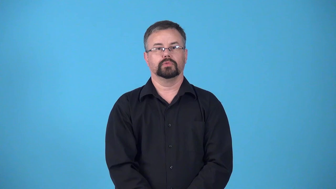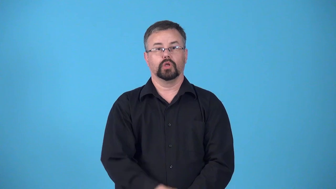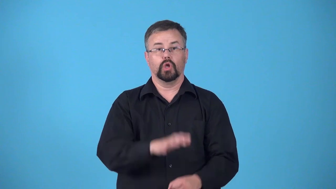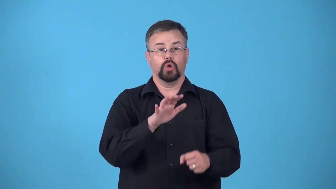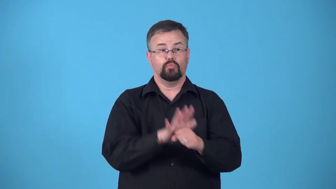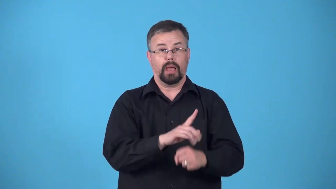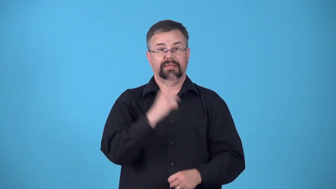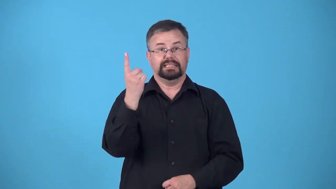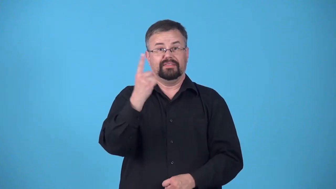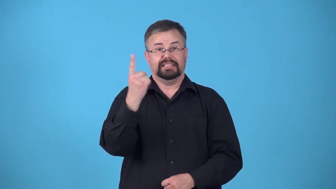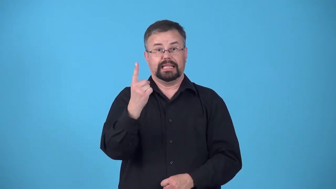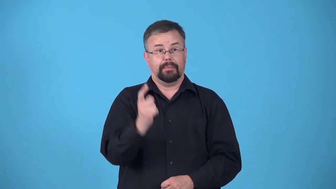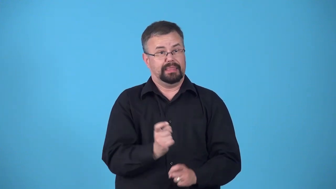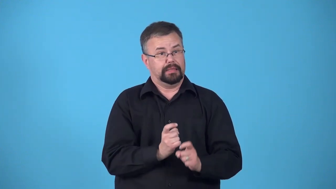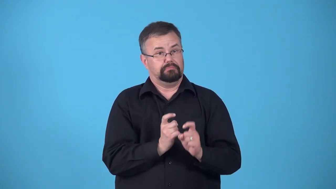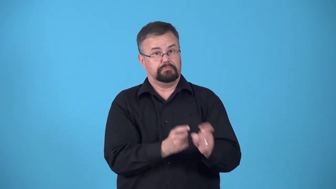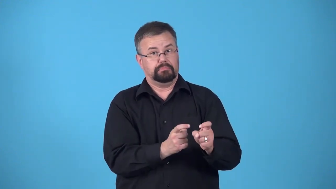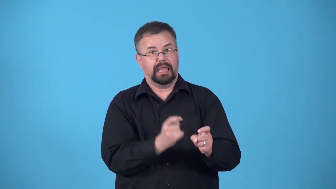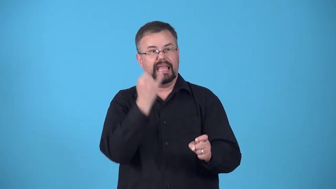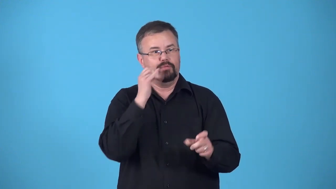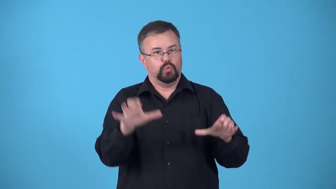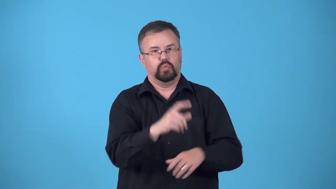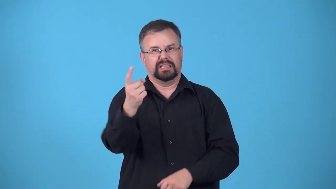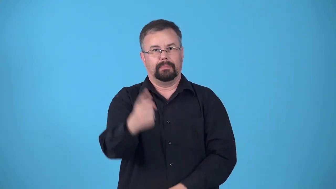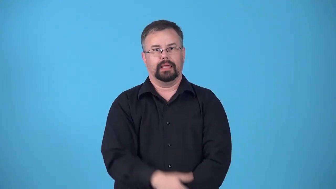carrot